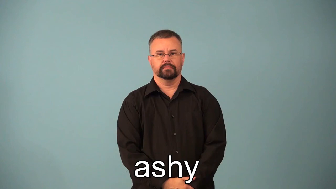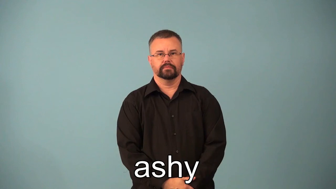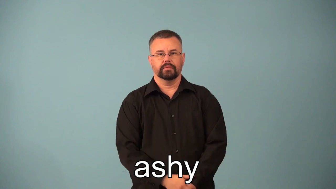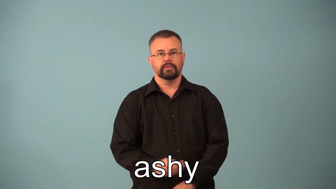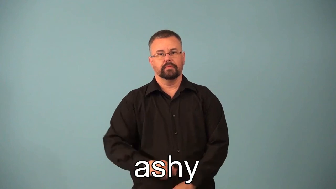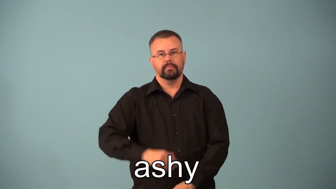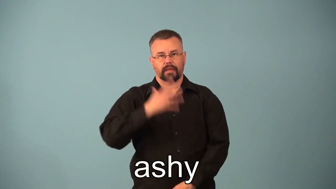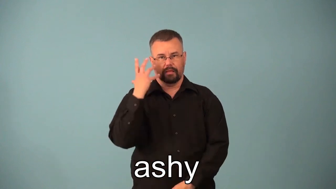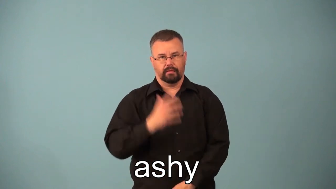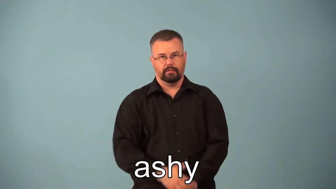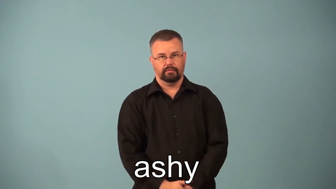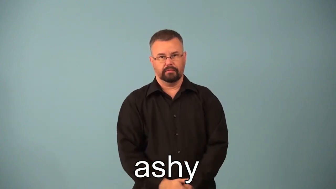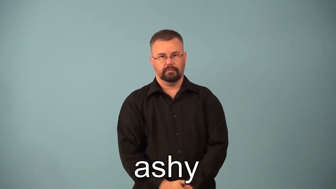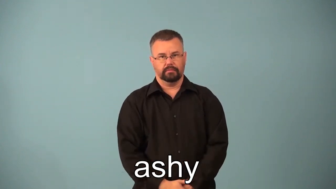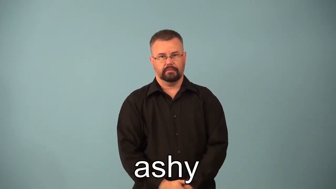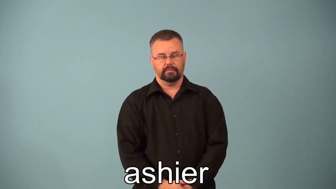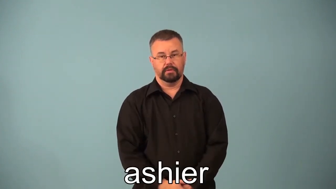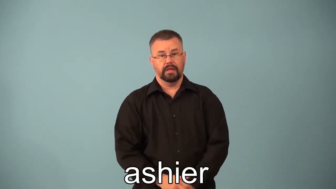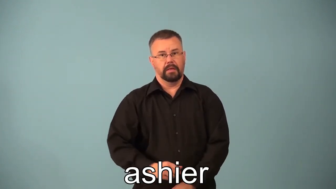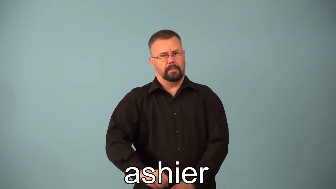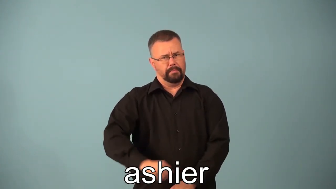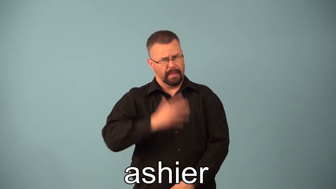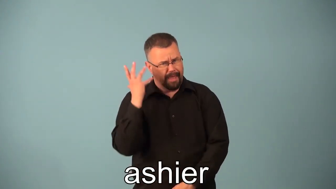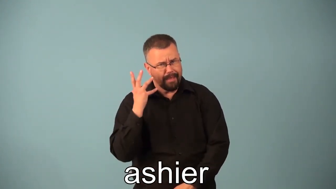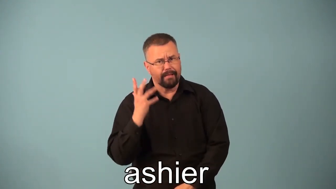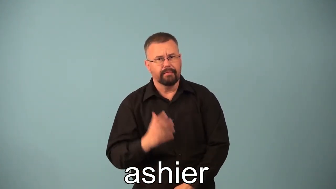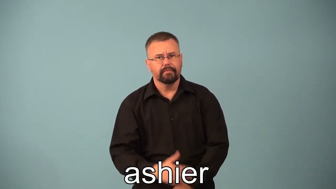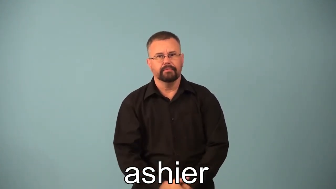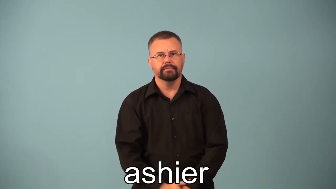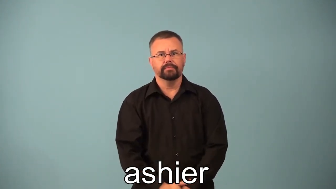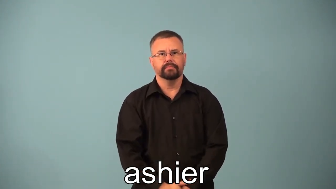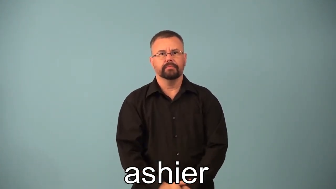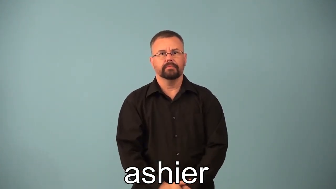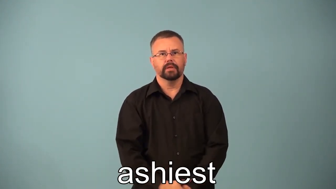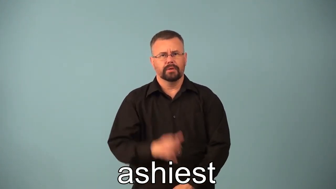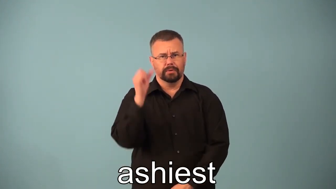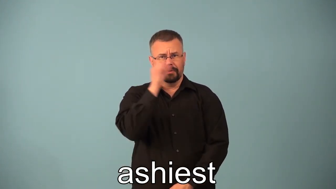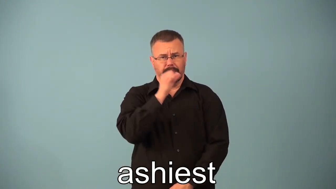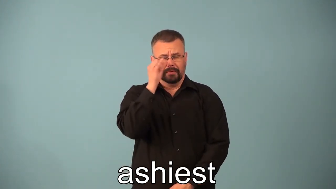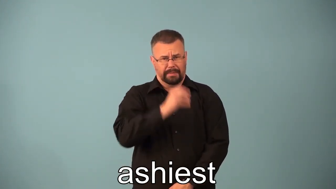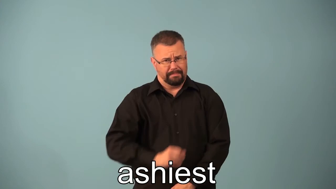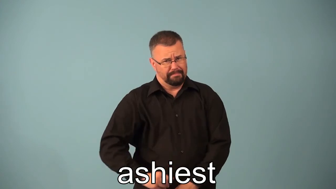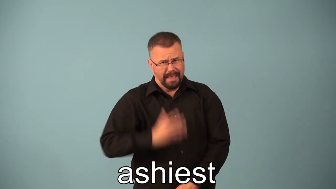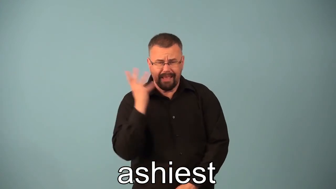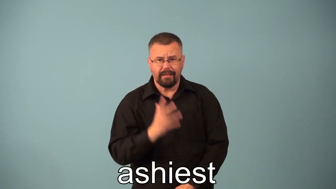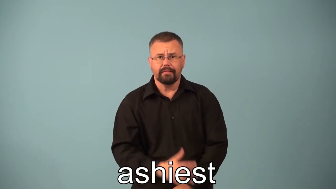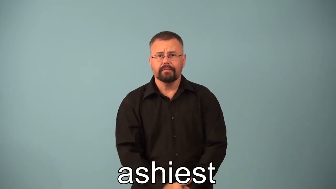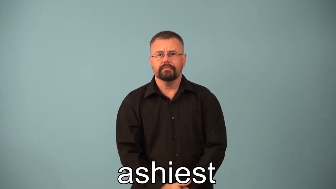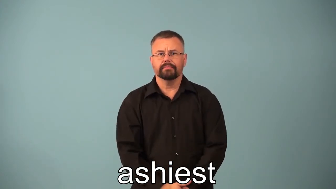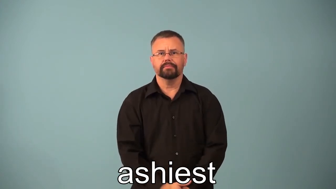ashy,ashier,ashiest